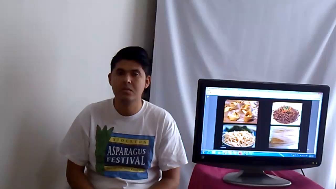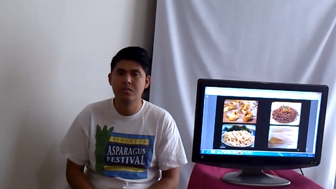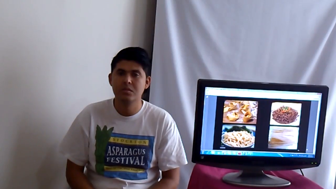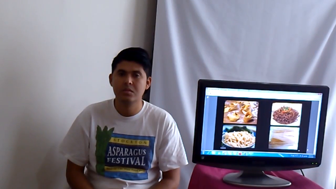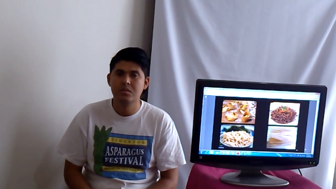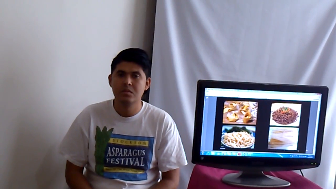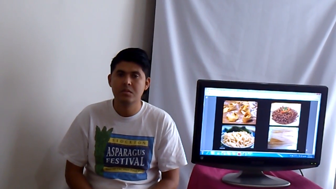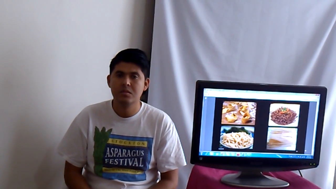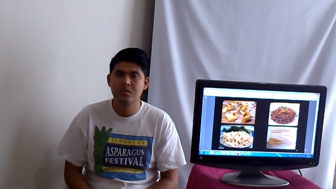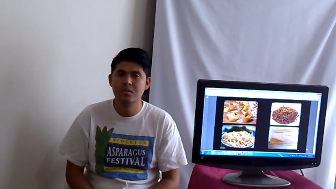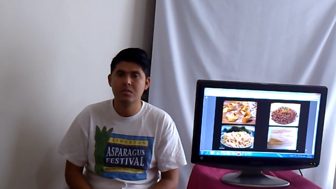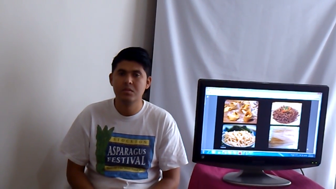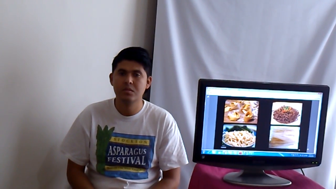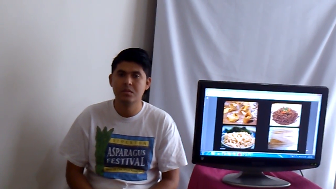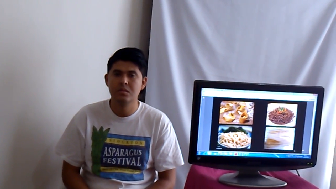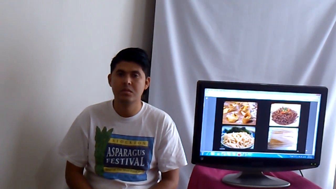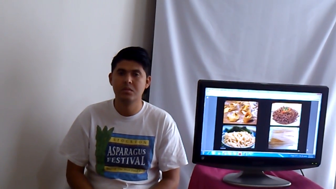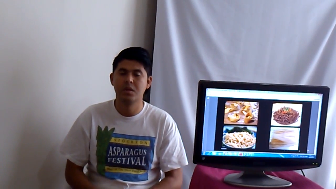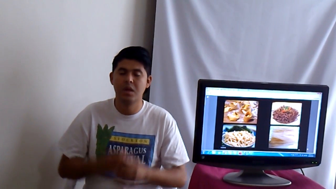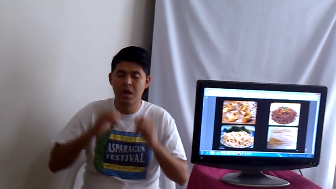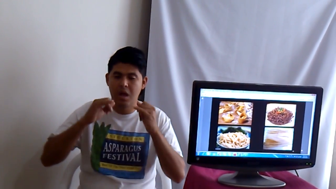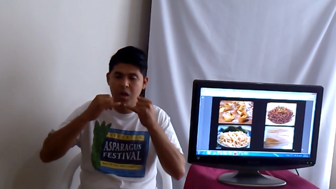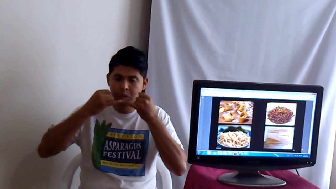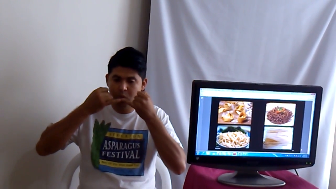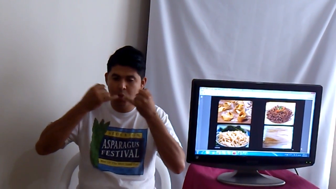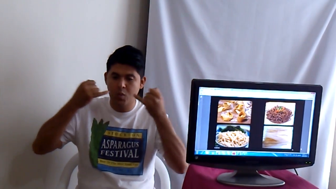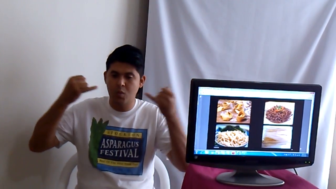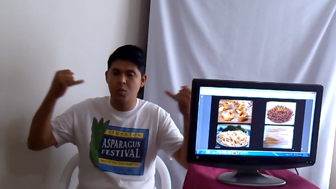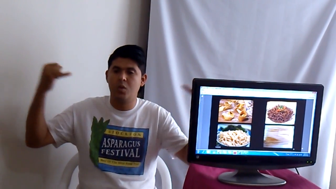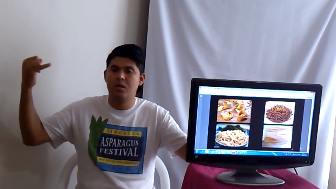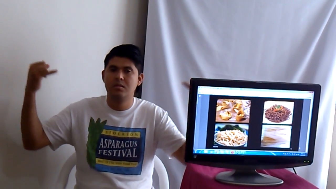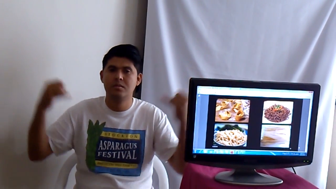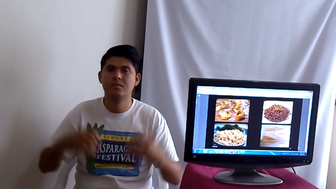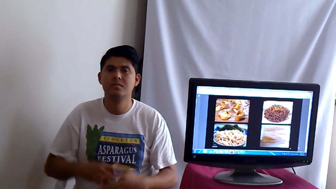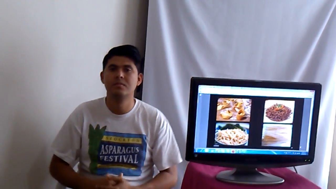noodle